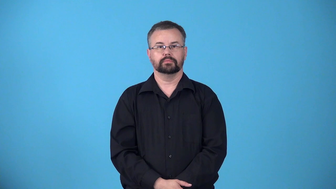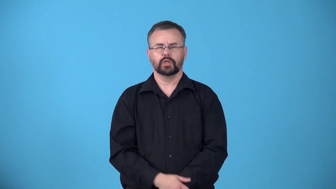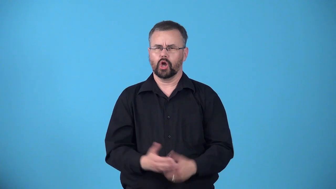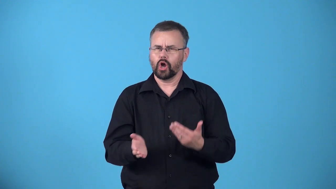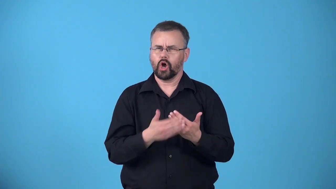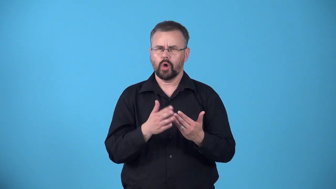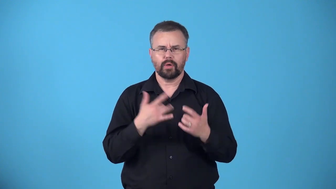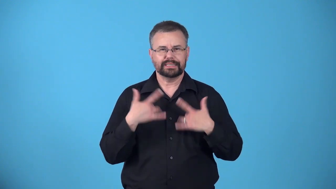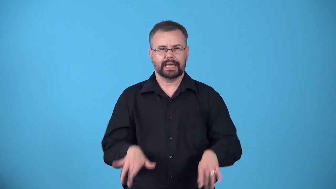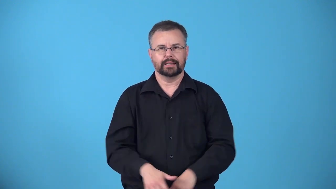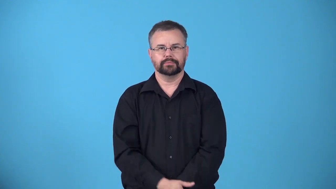seminude,seminaked,semibare